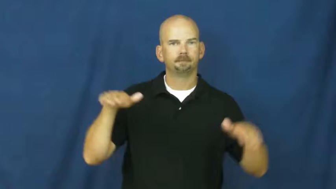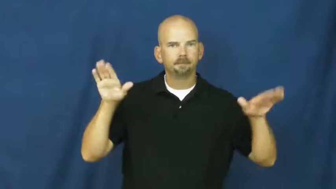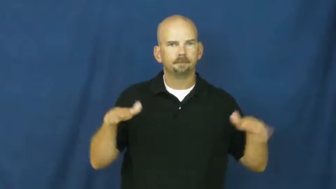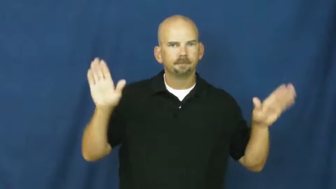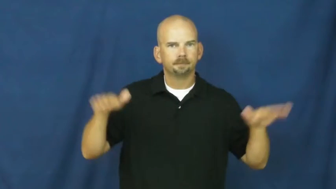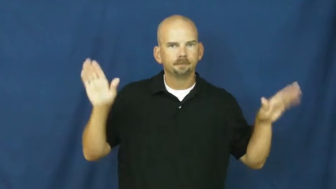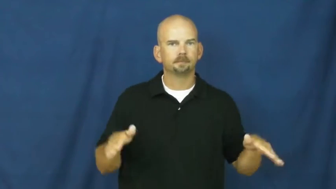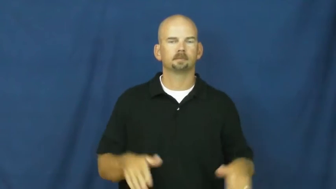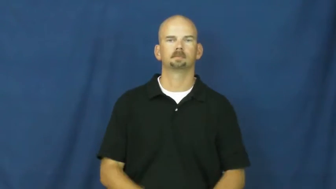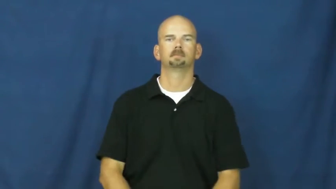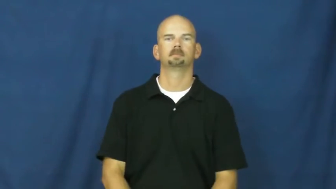flutter-bird